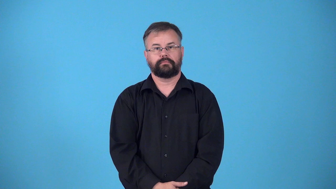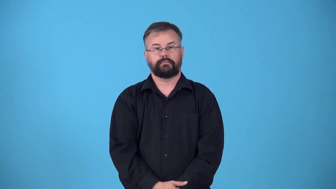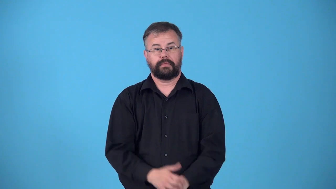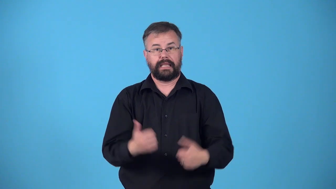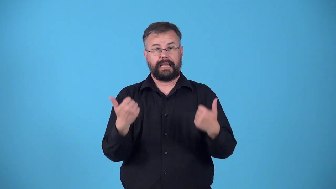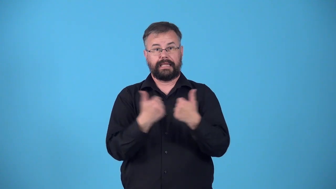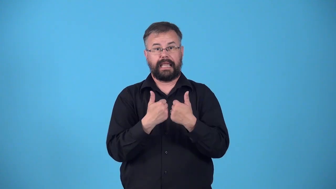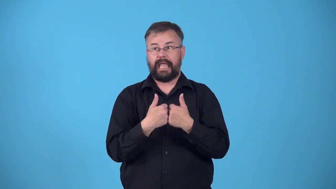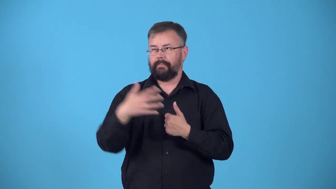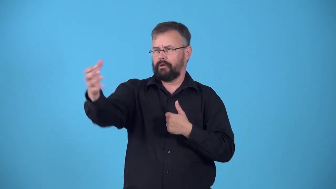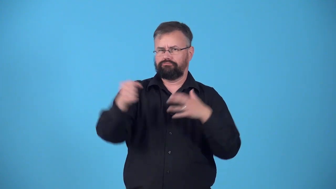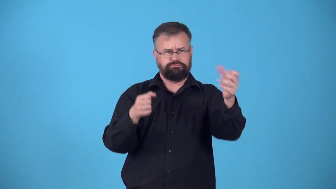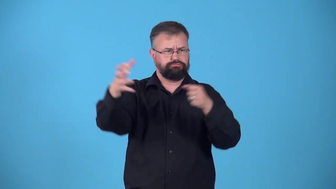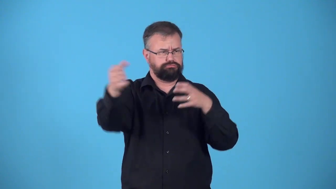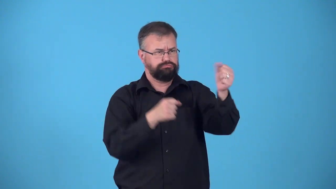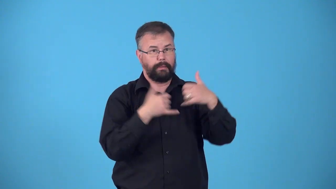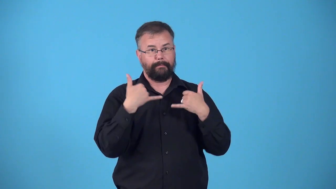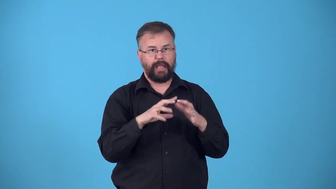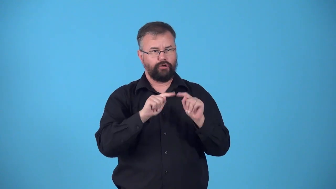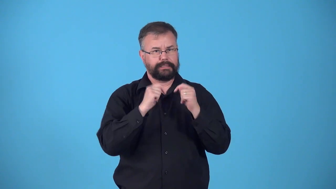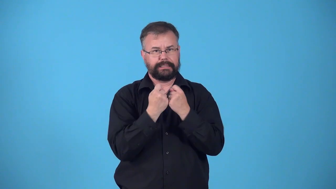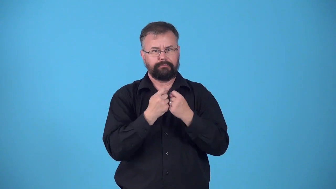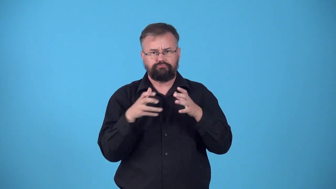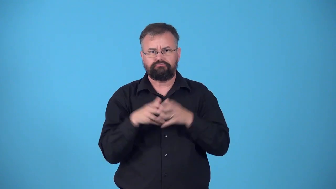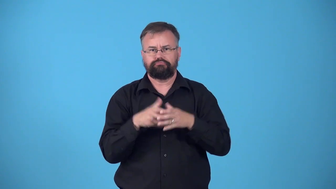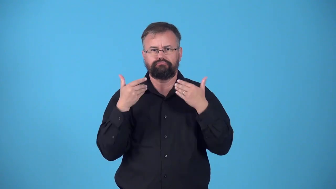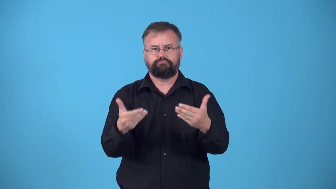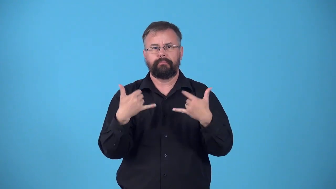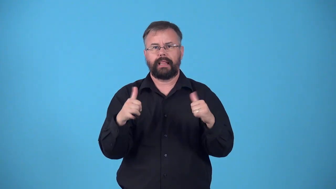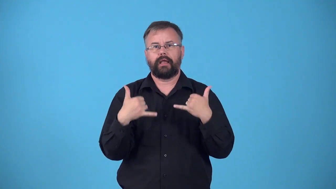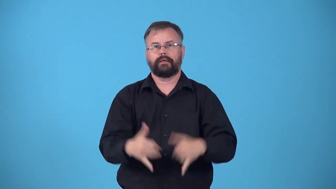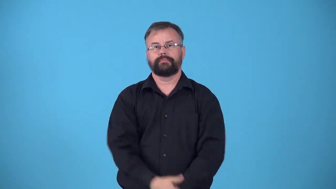pickup game